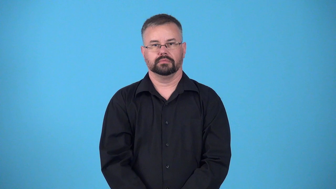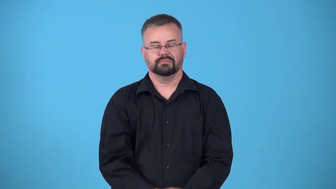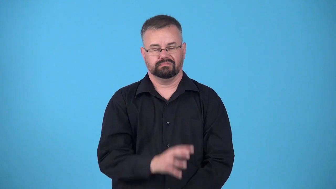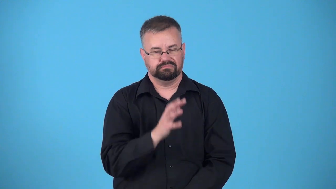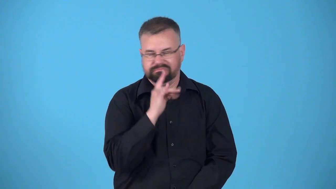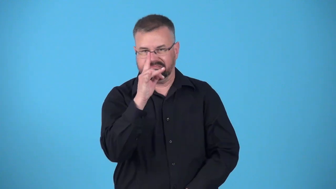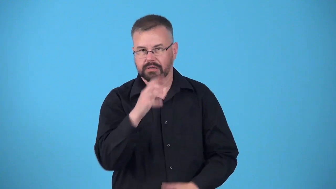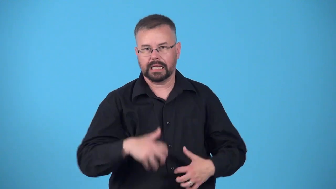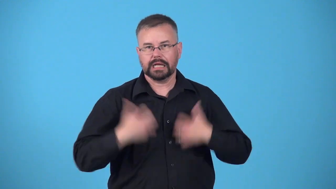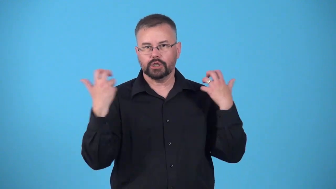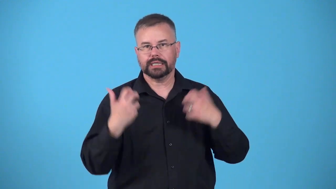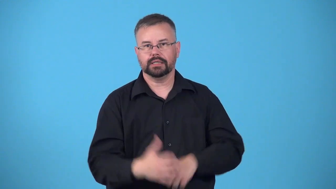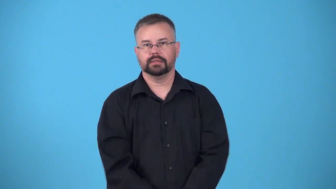snarl